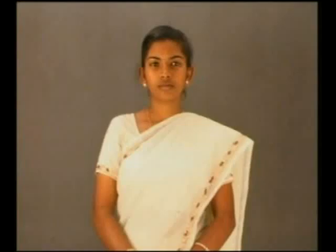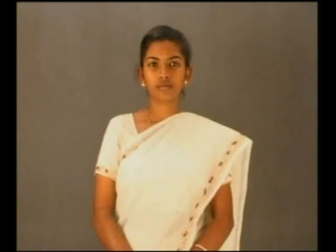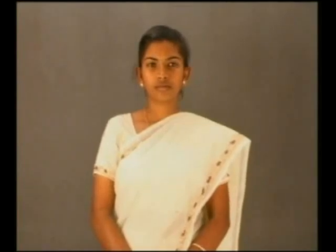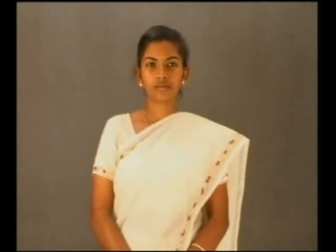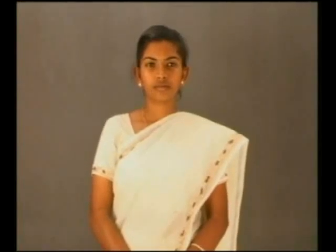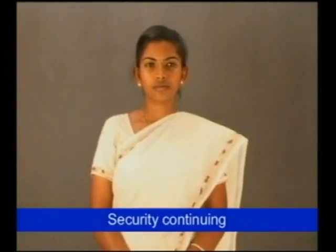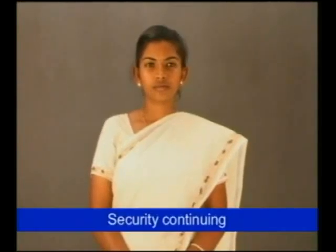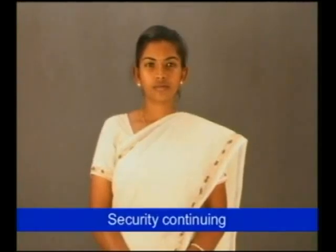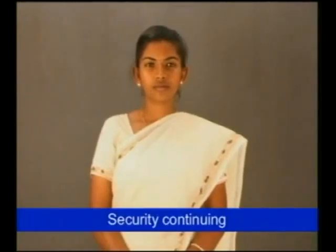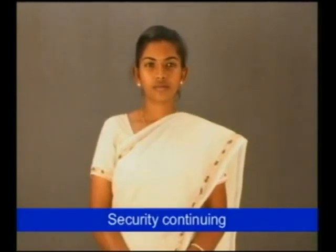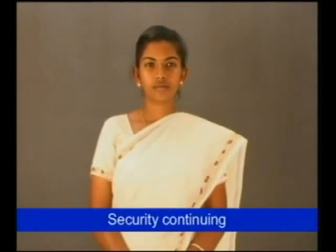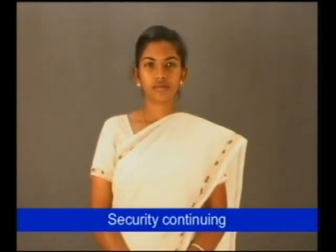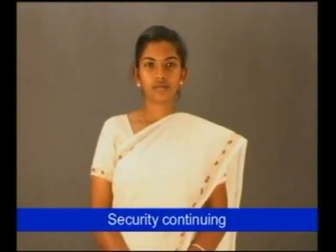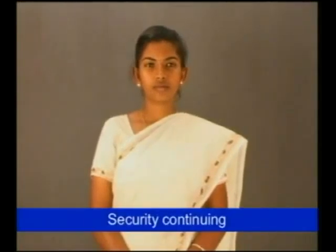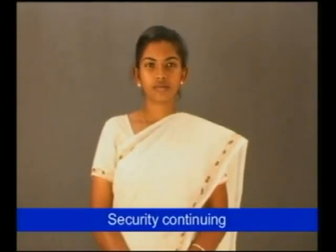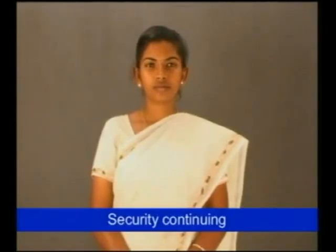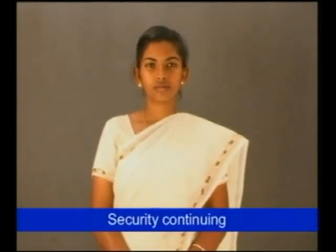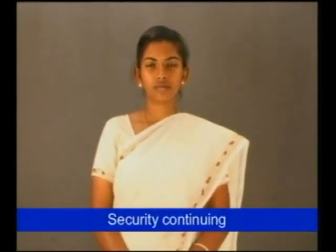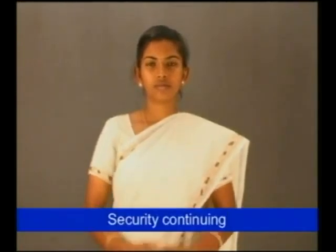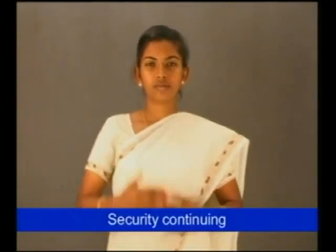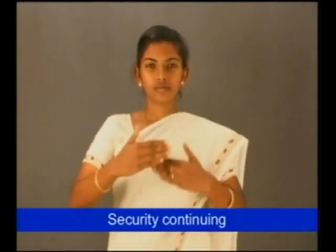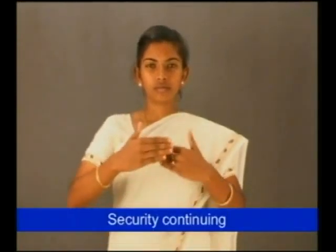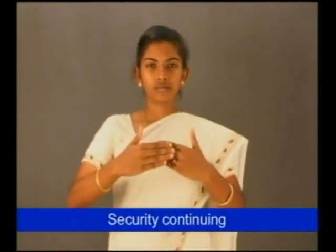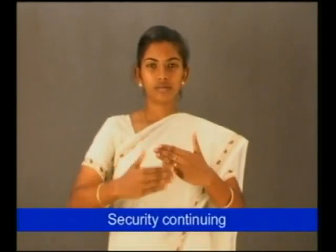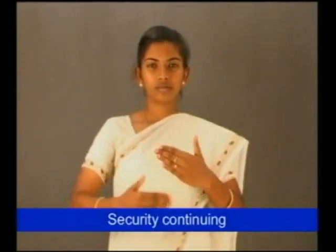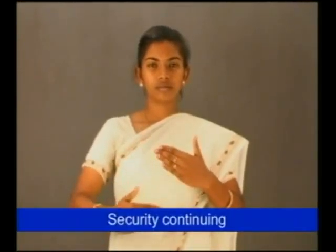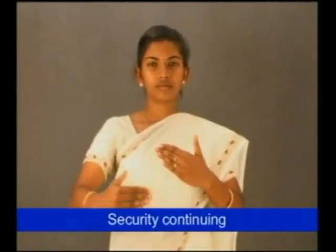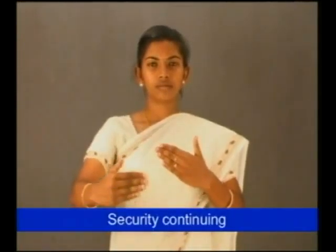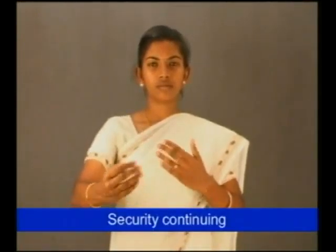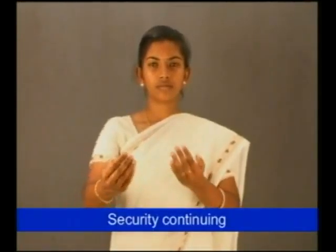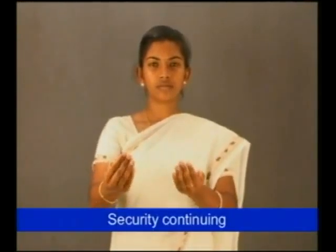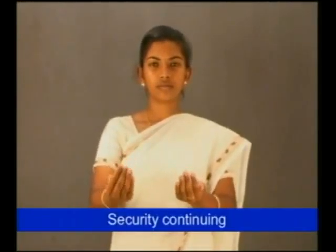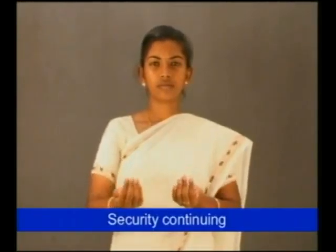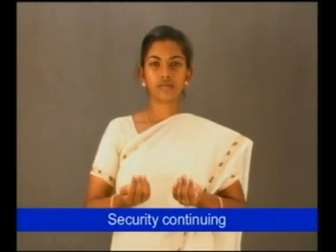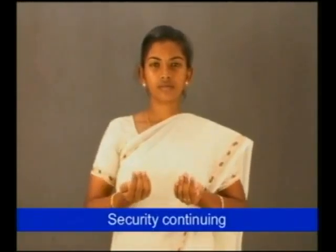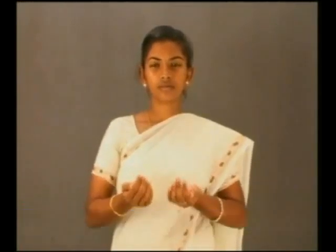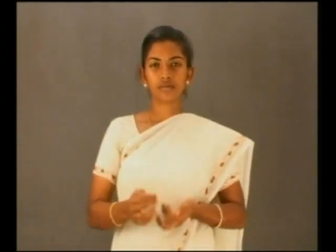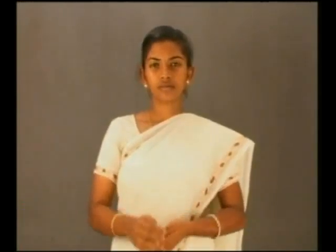Security Continuing